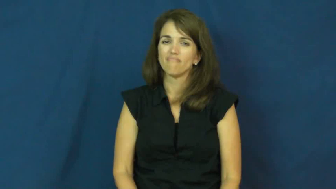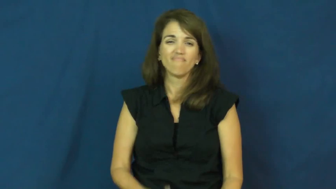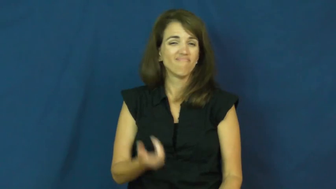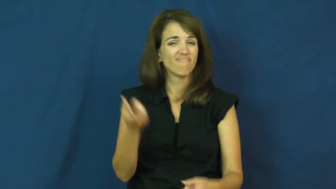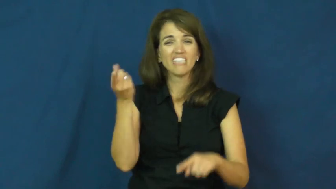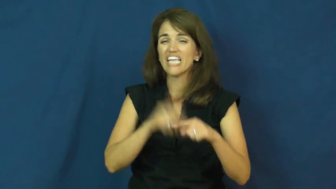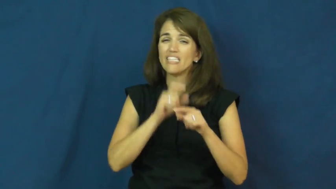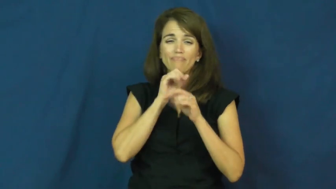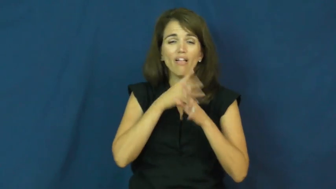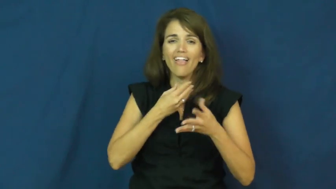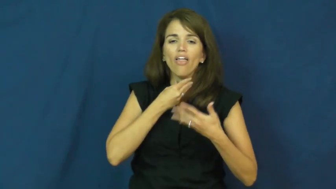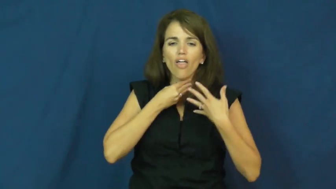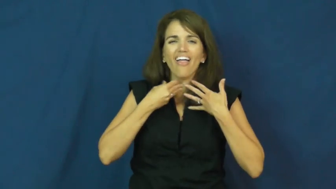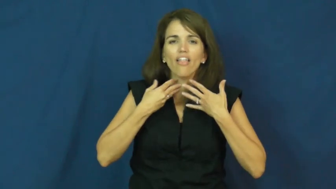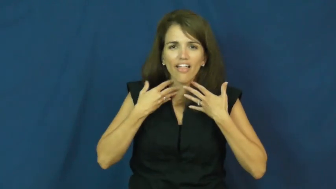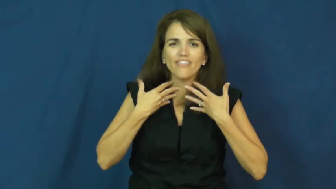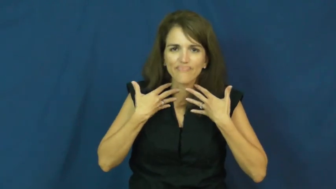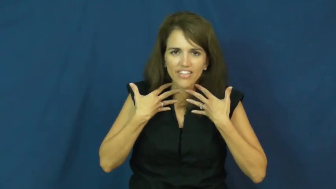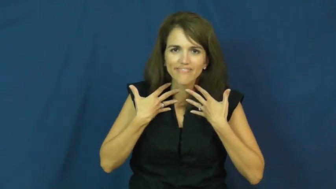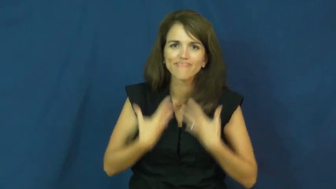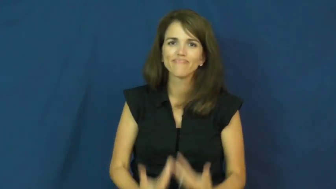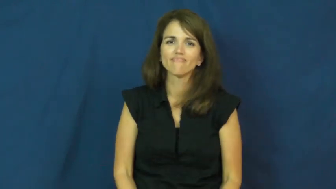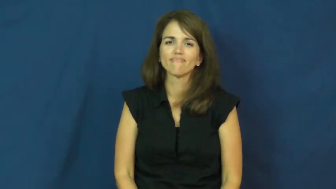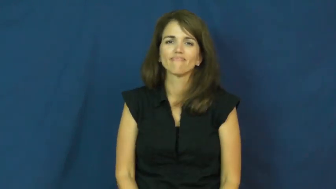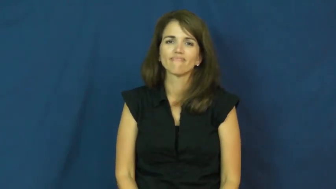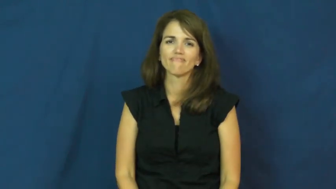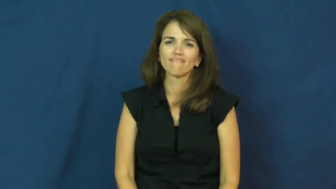frog in my throat